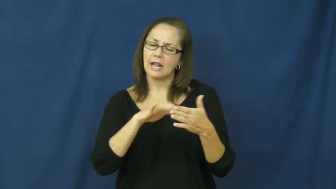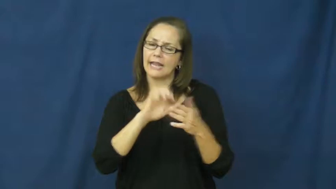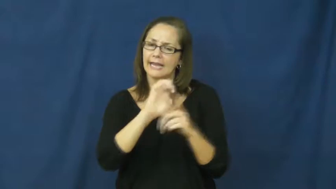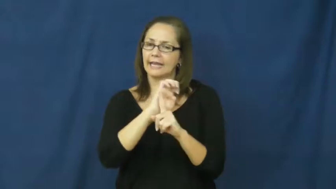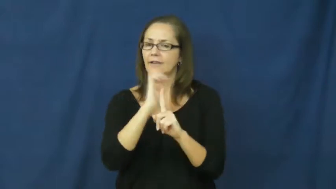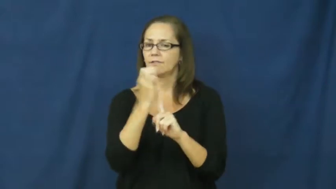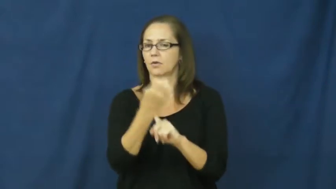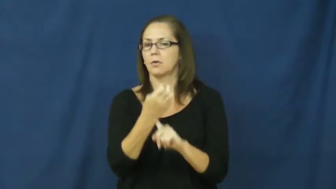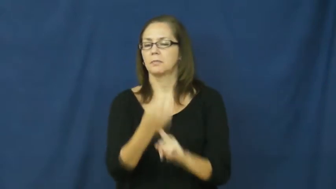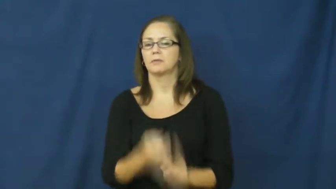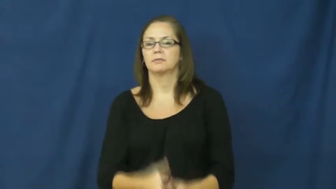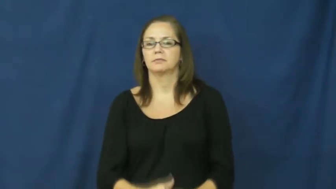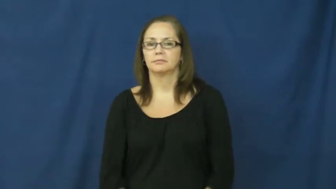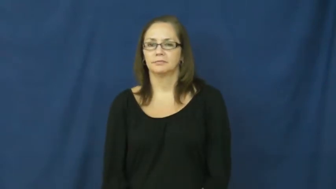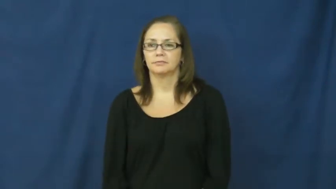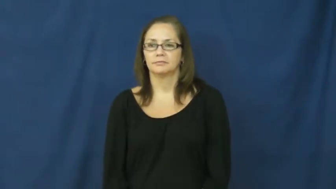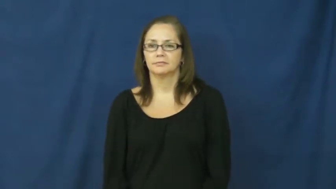environment,ecosystem